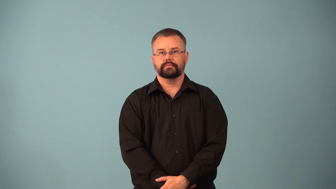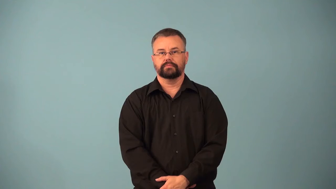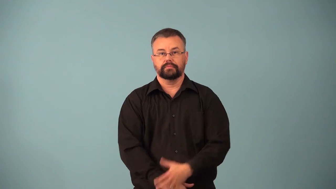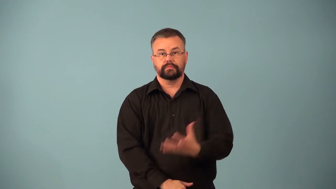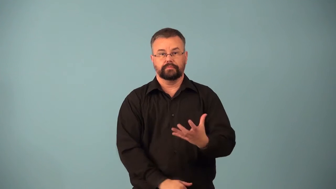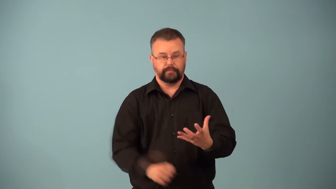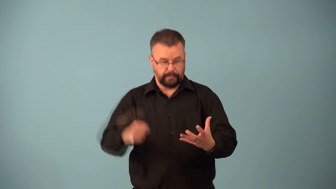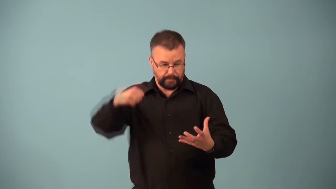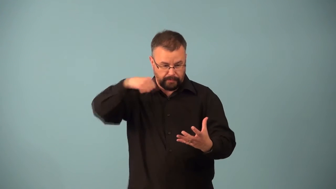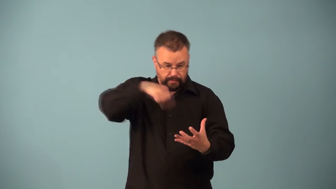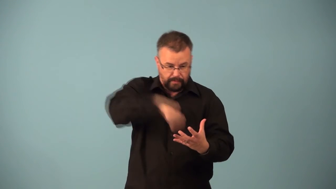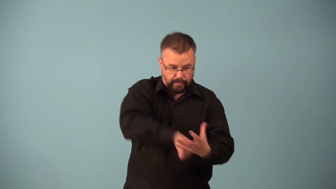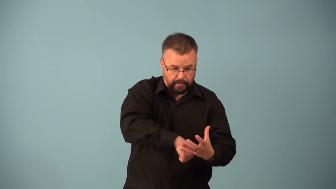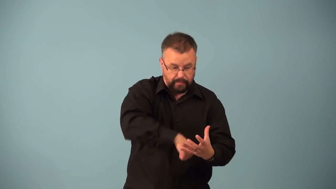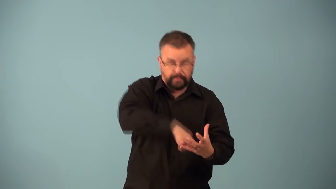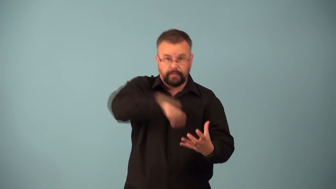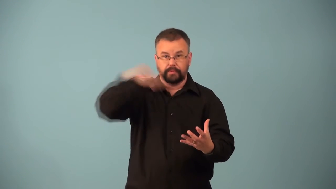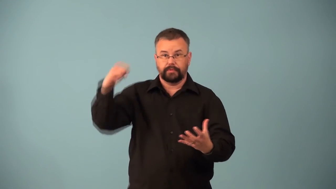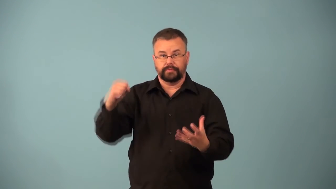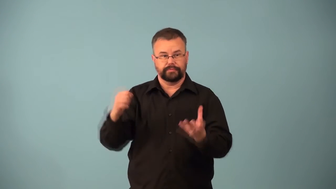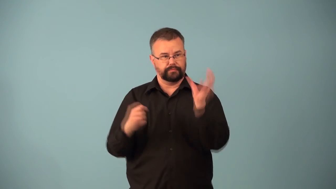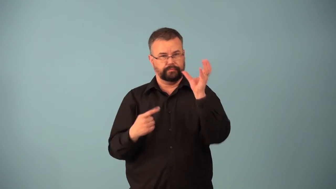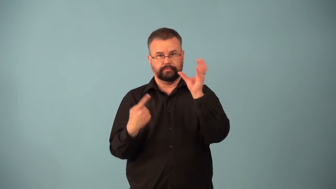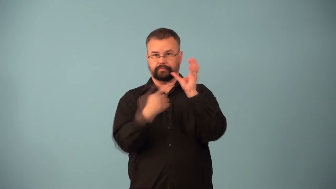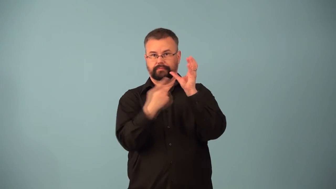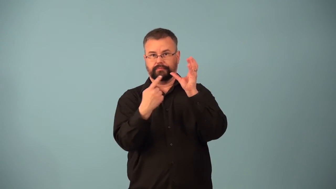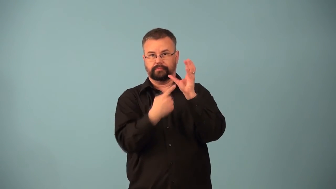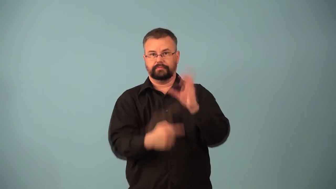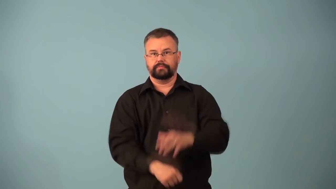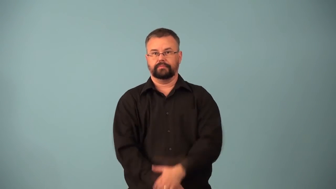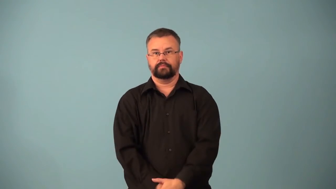mold